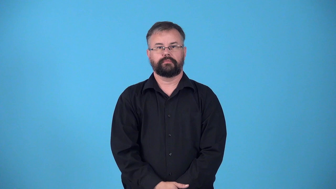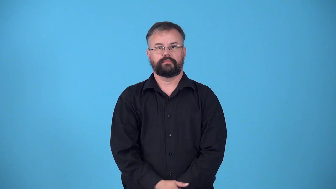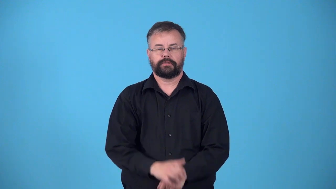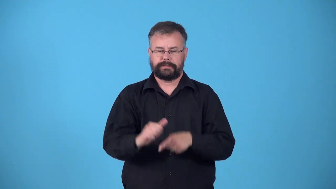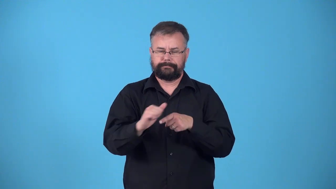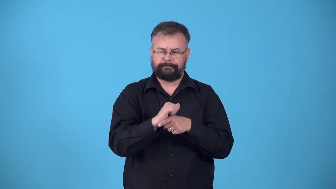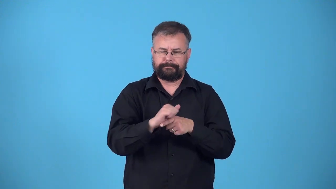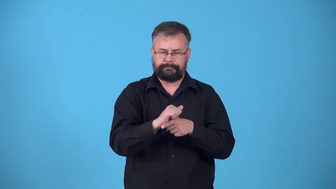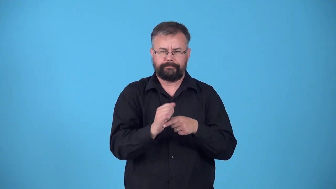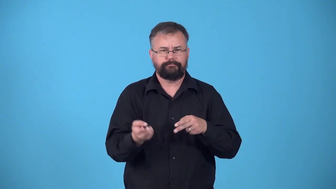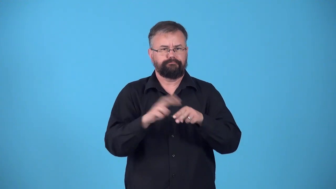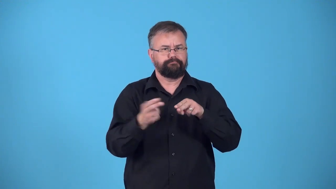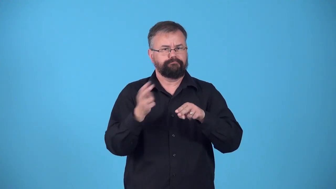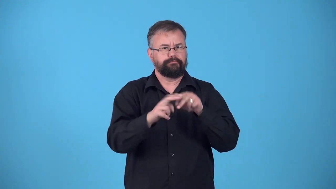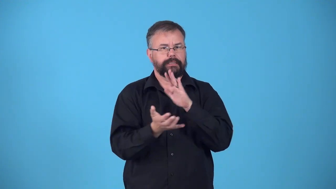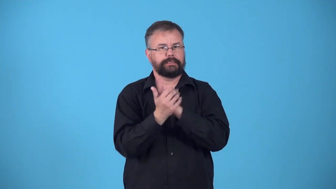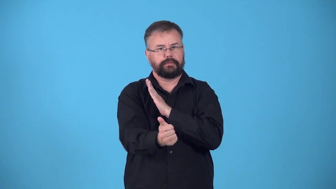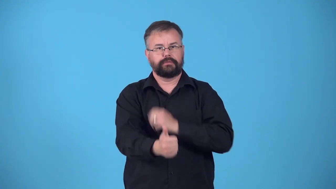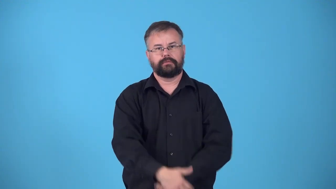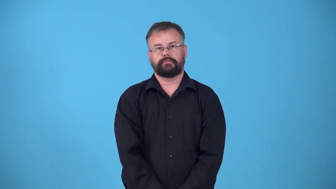polish skills